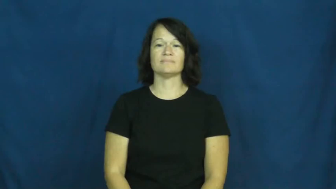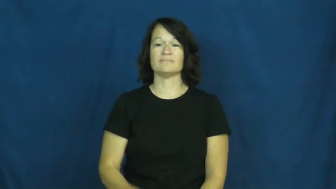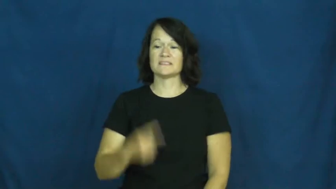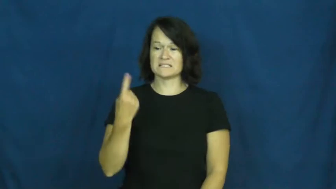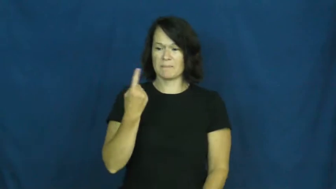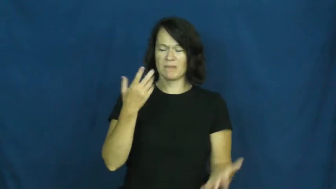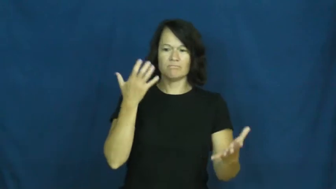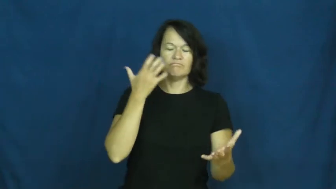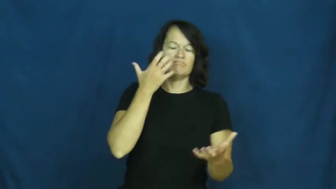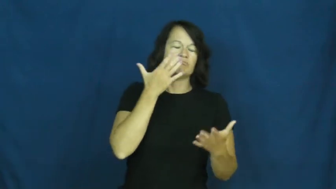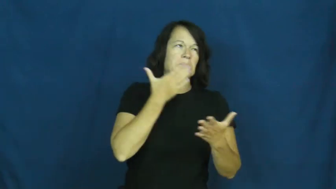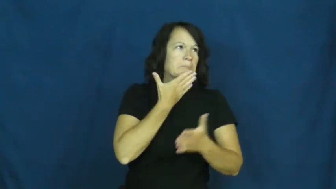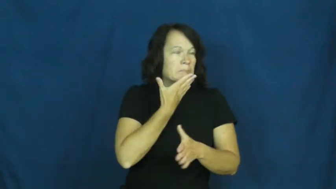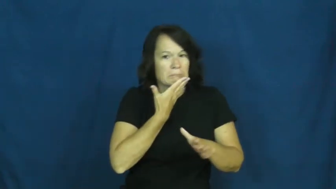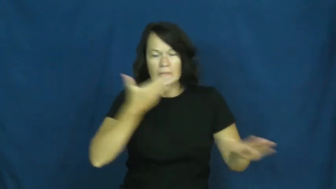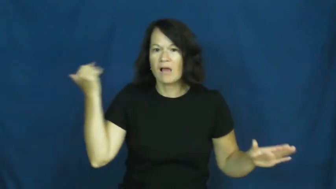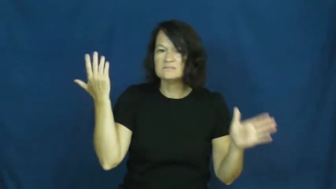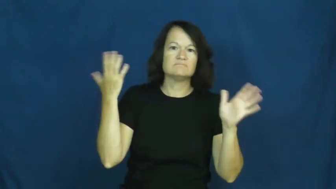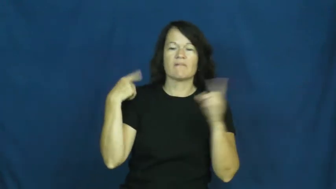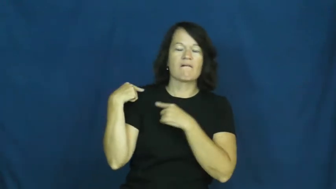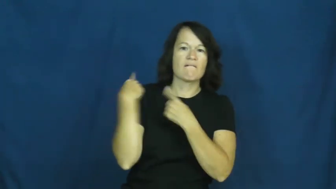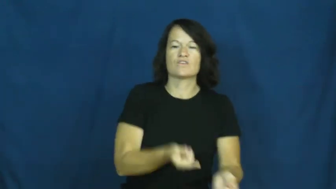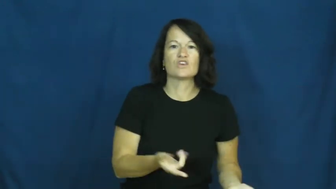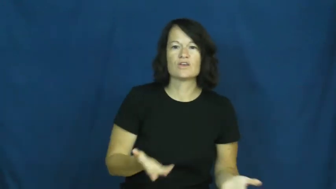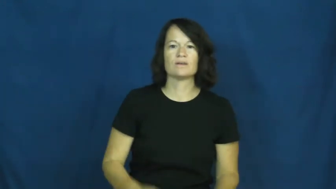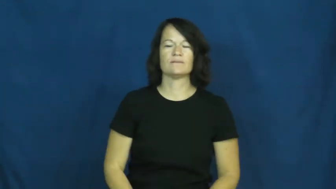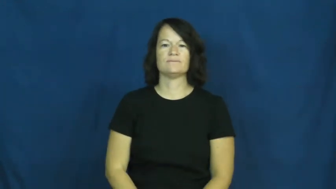best thing since sliced bread